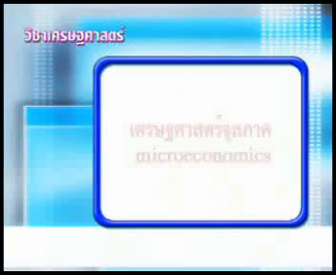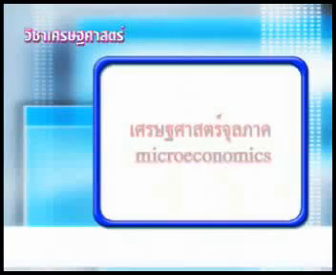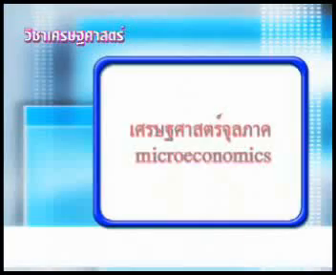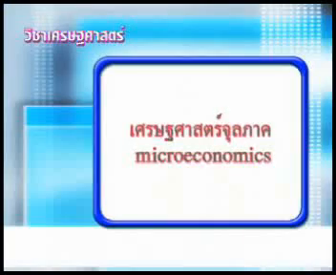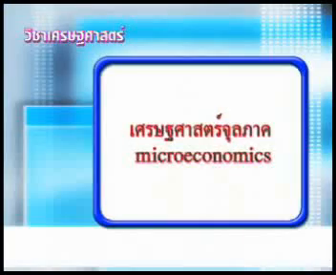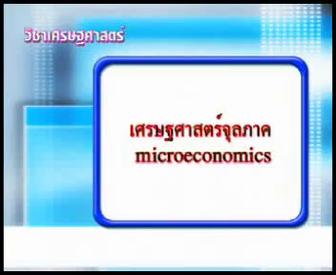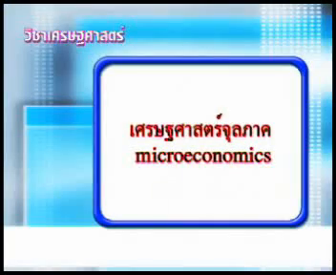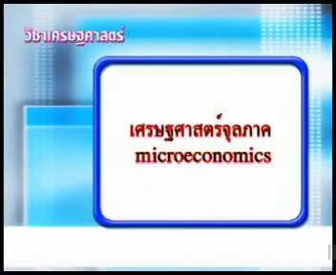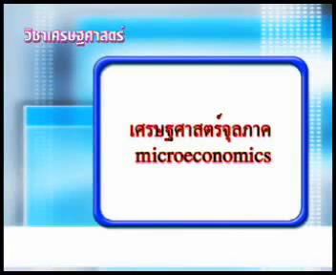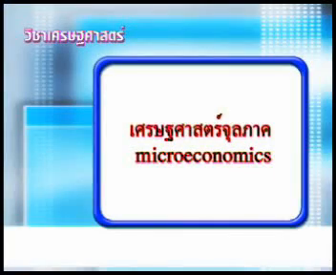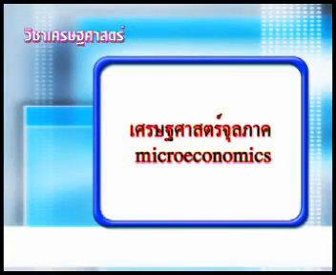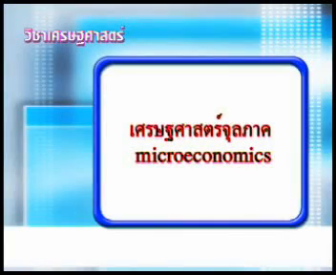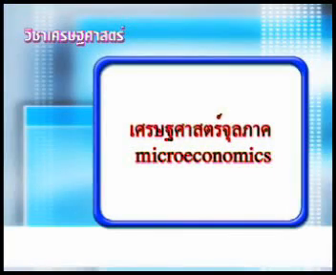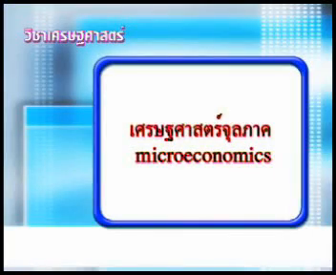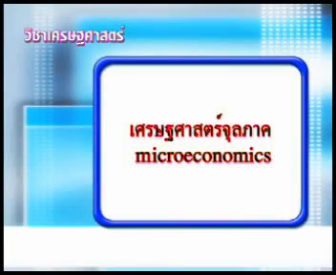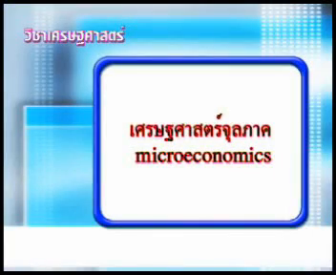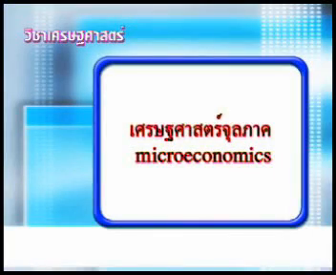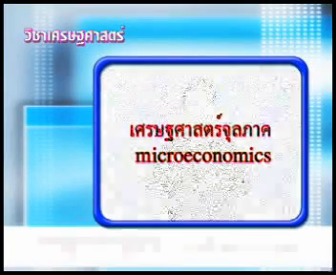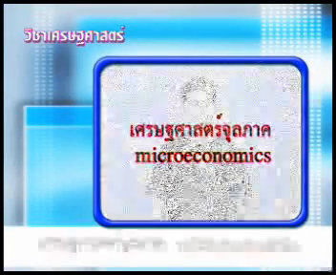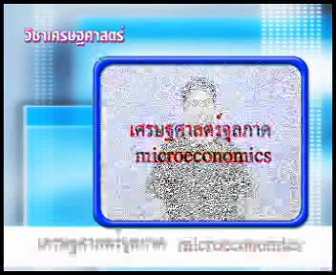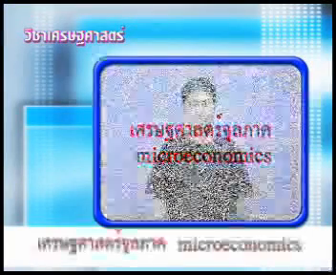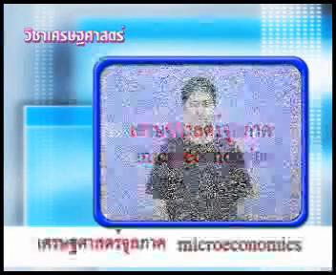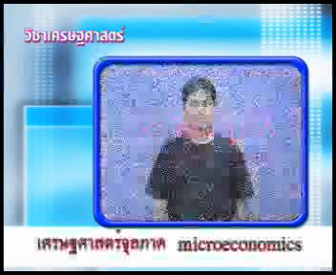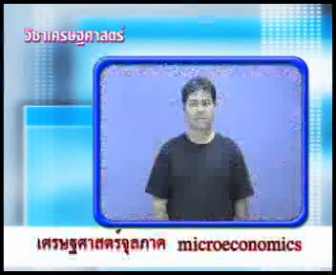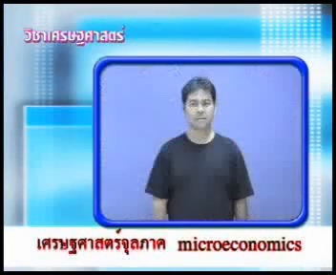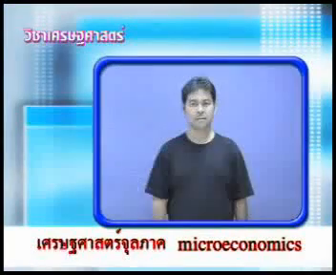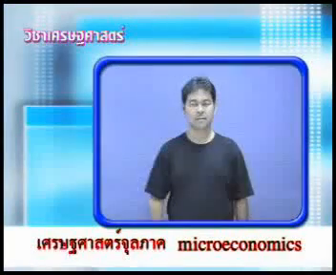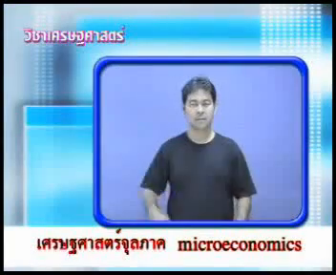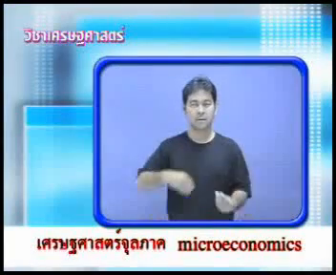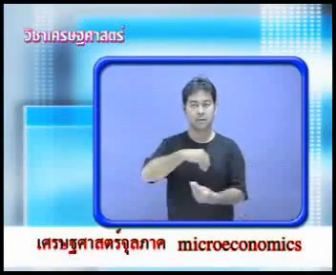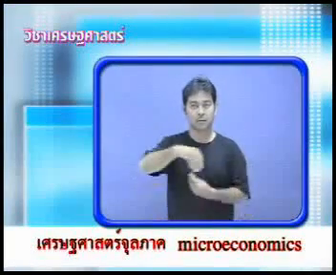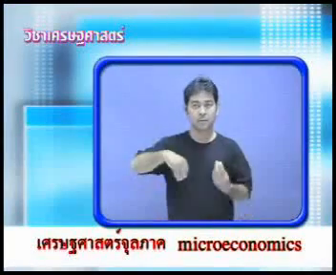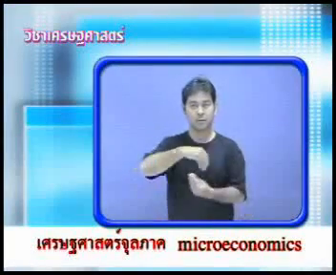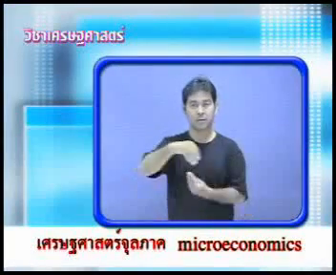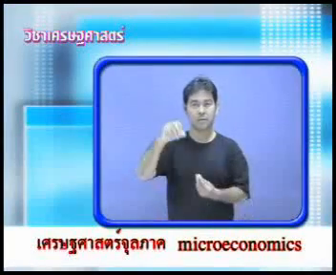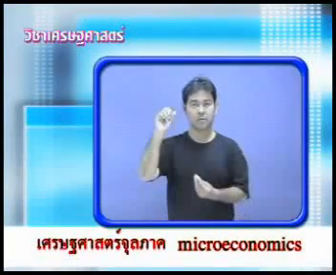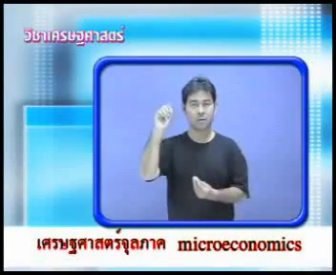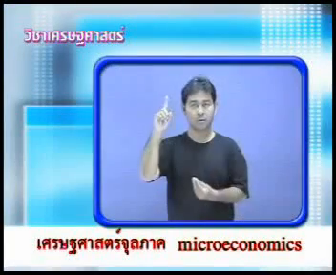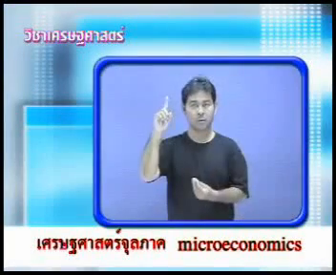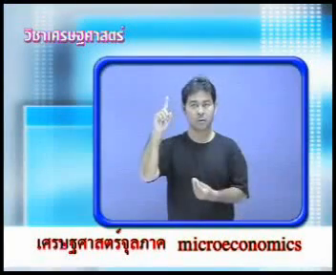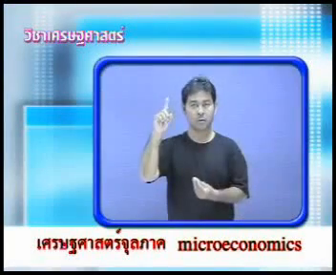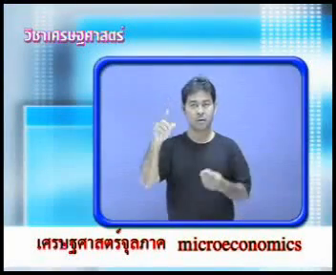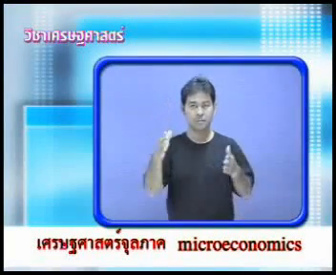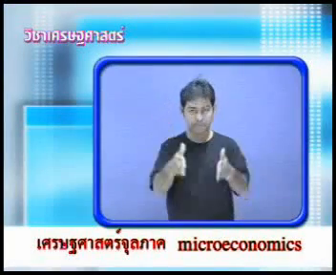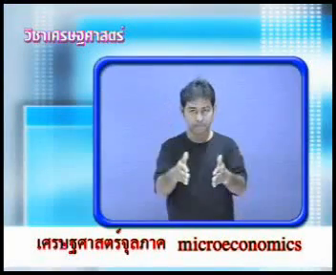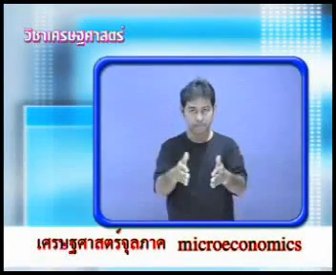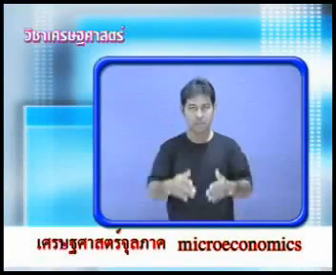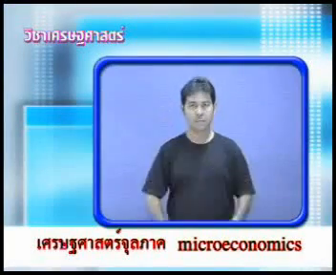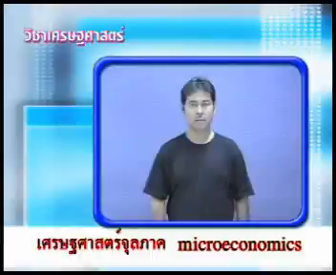microeconomics